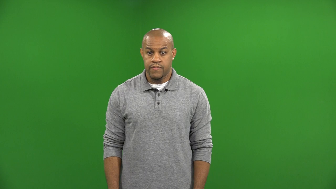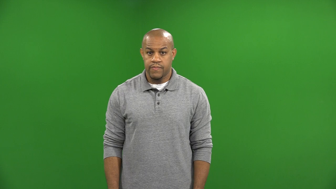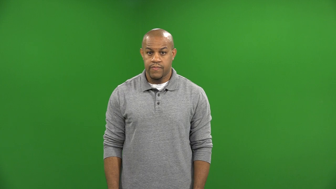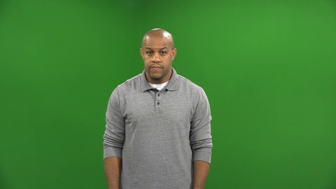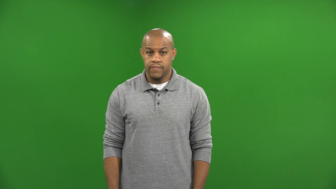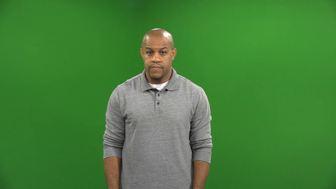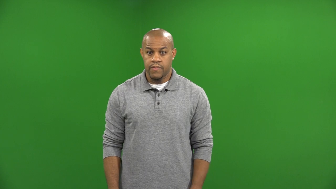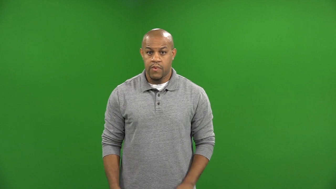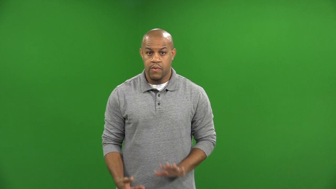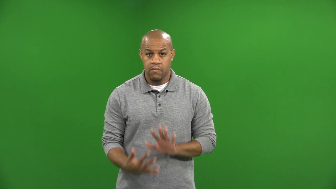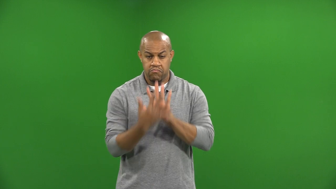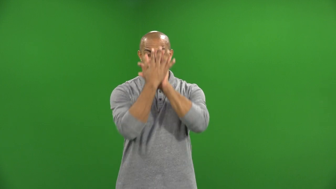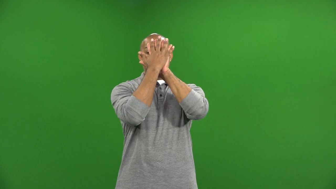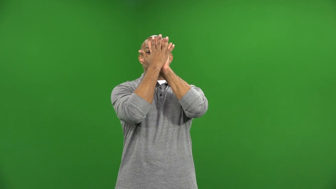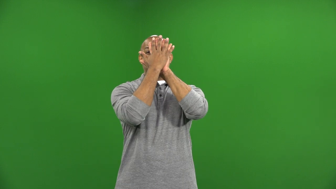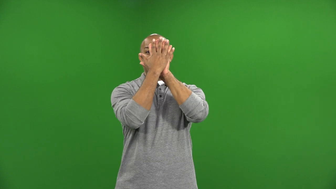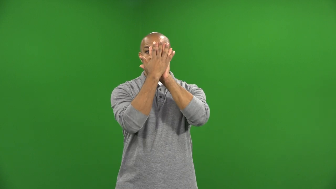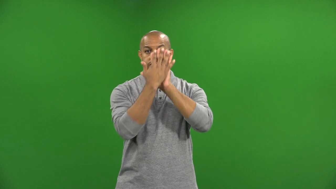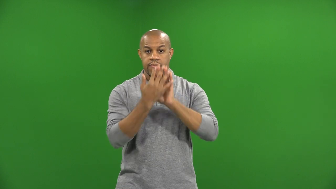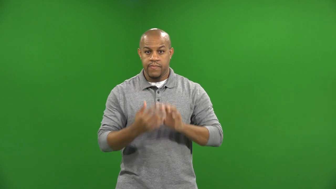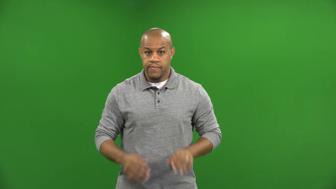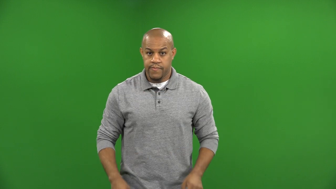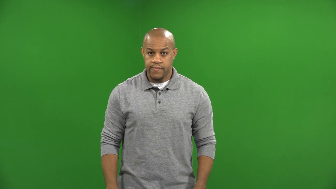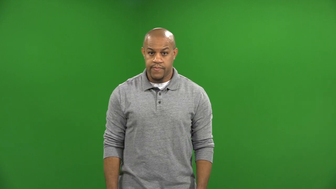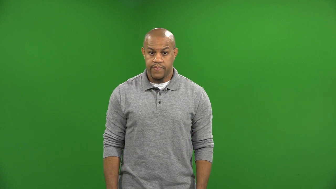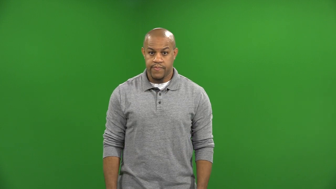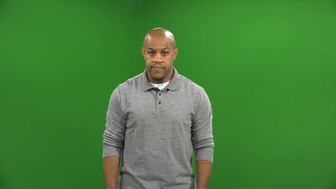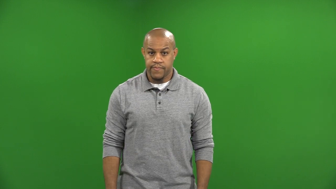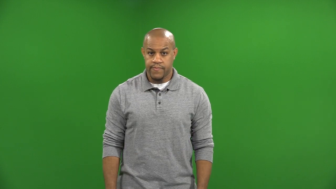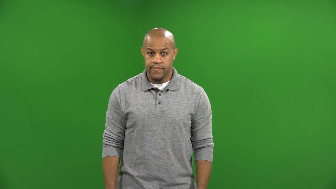Surprise press-basketball